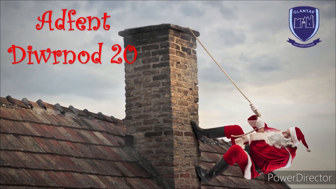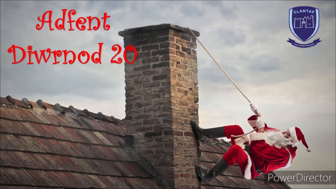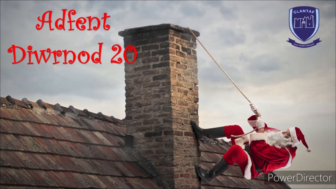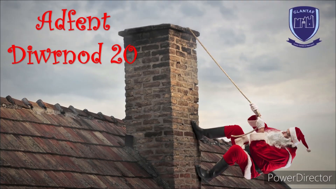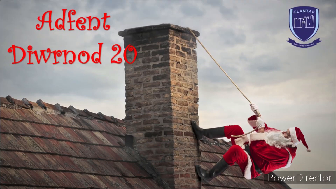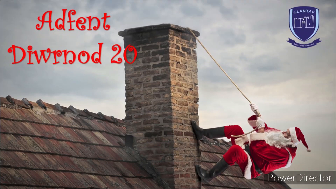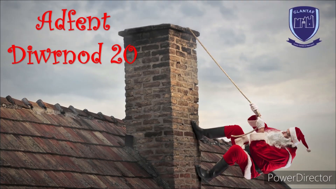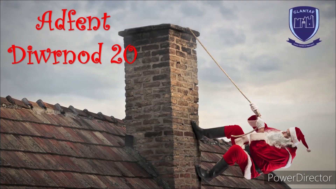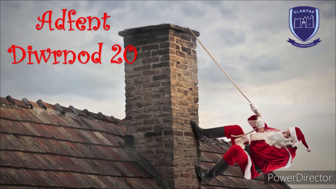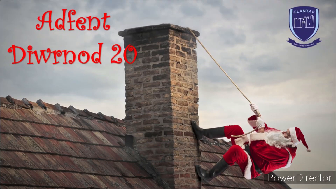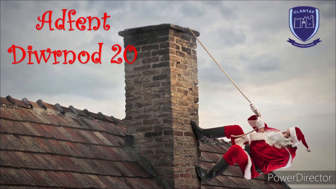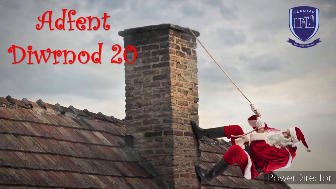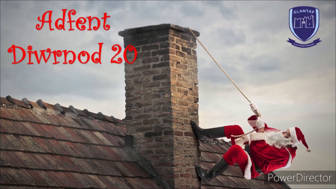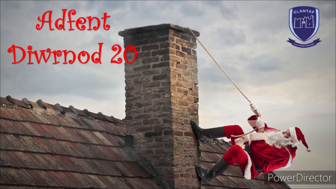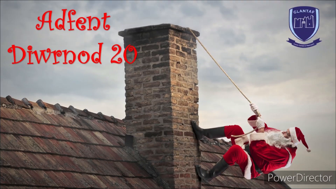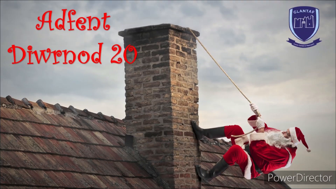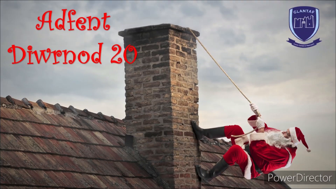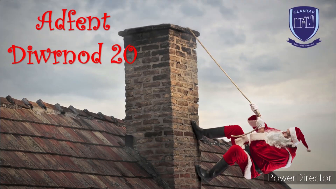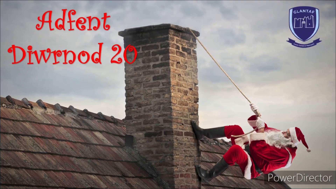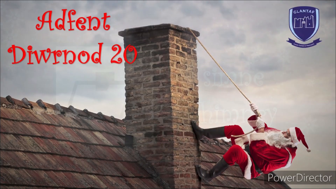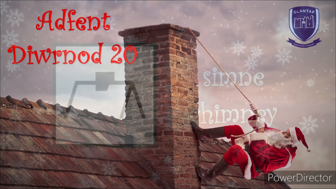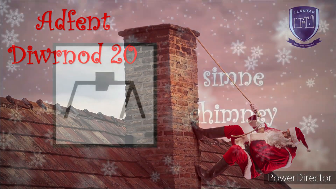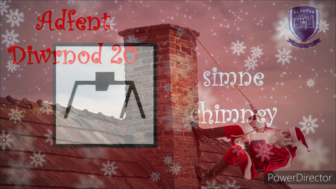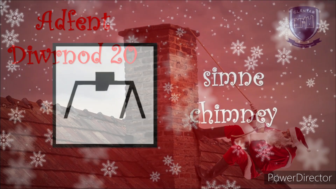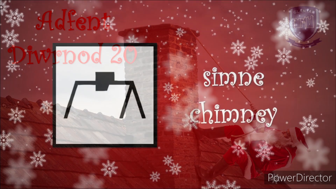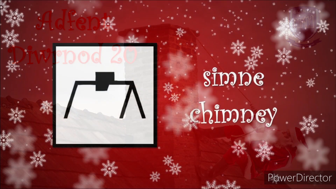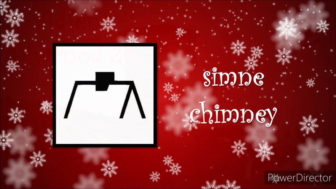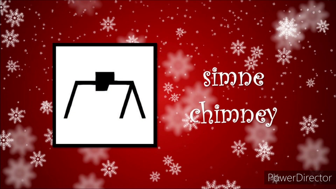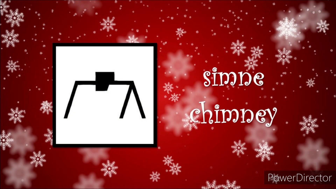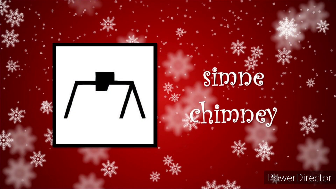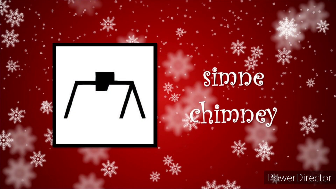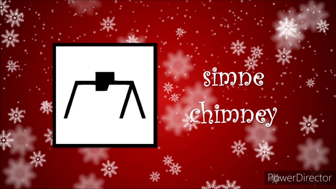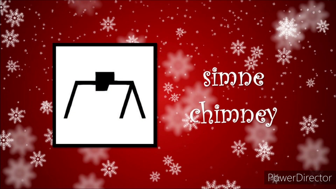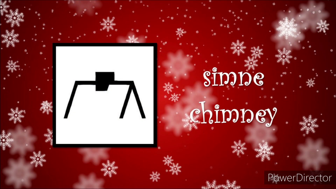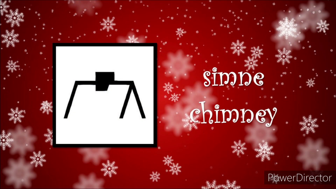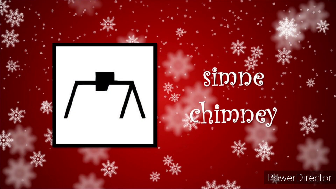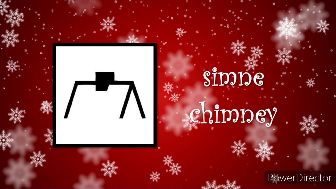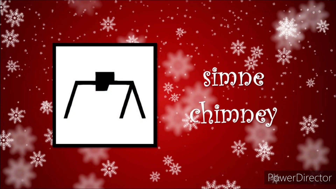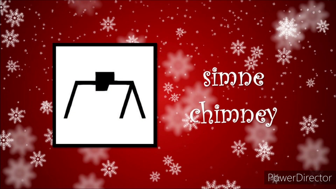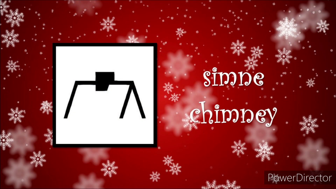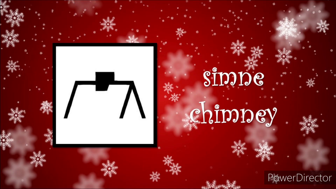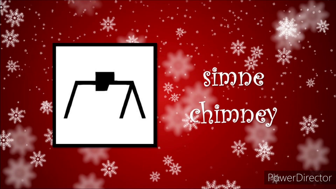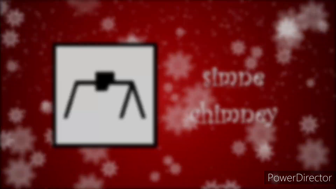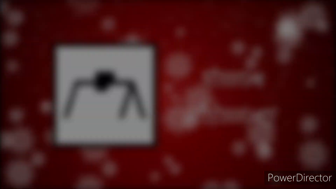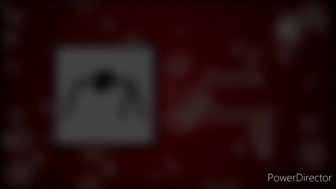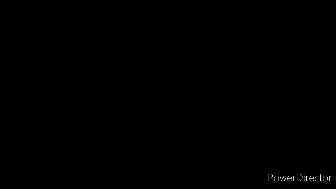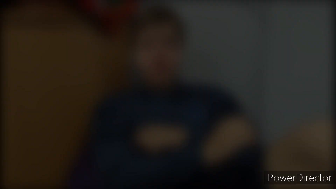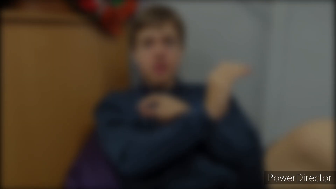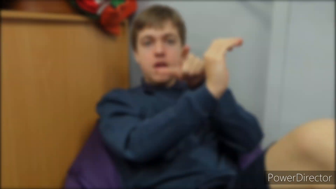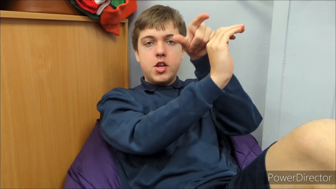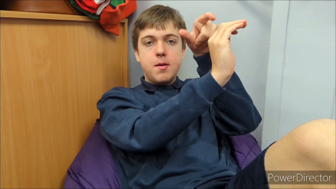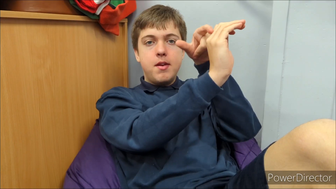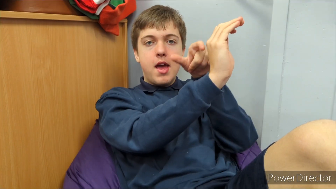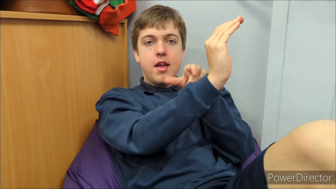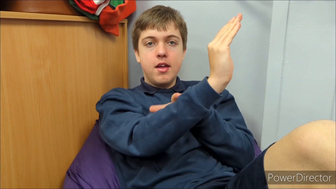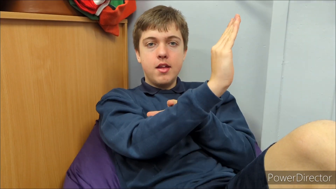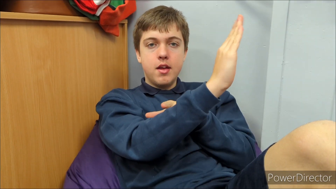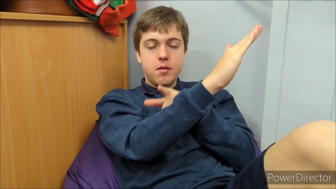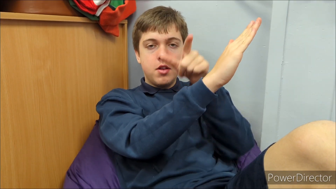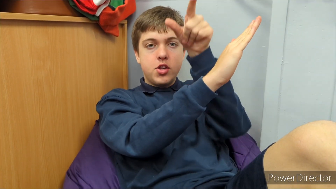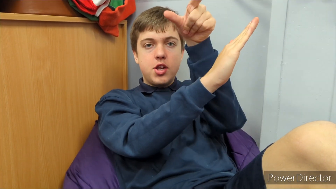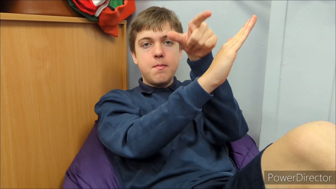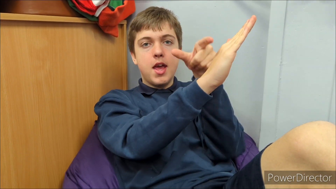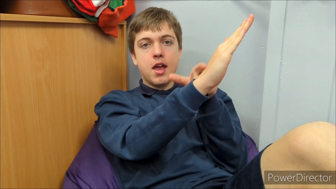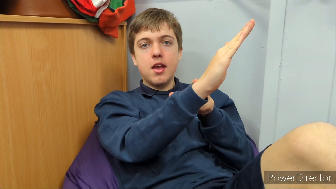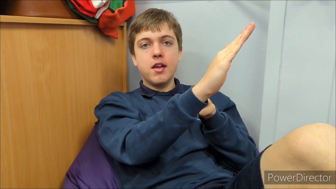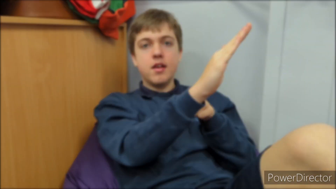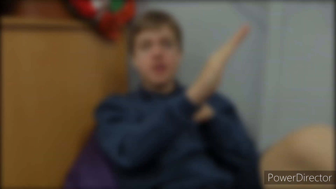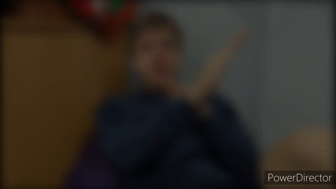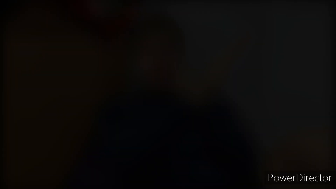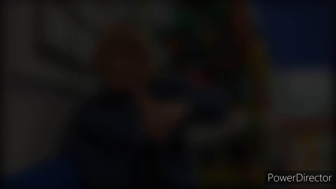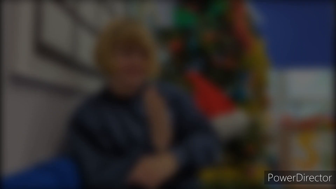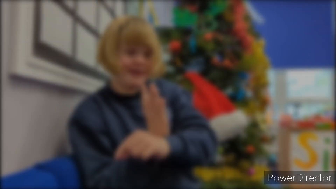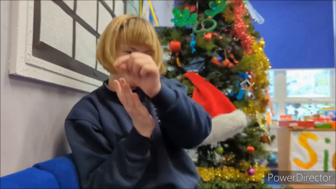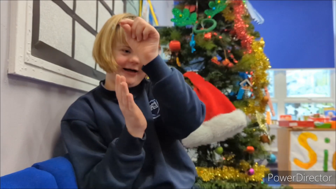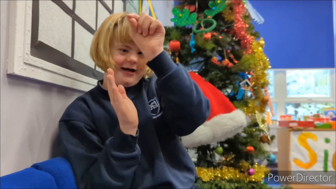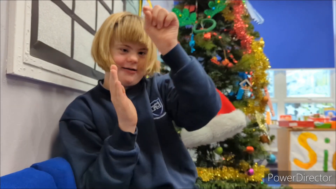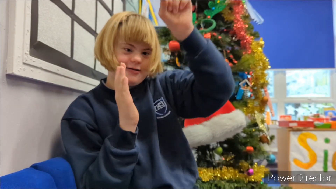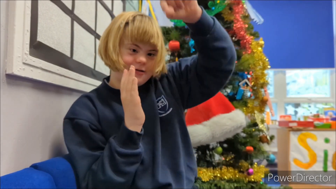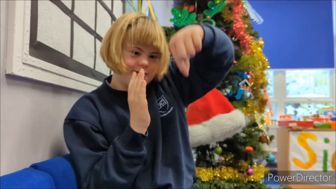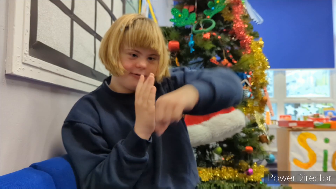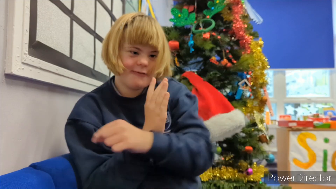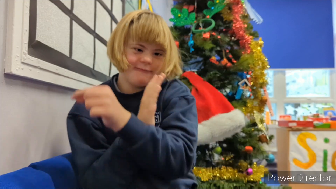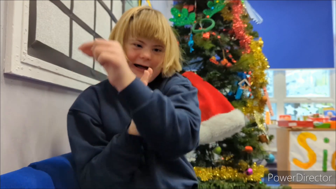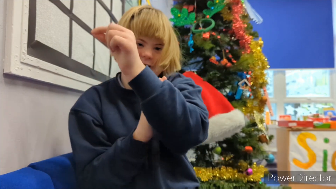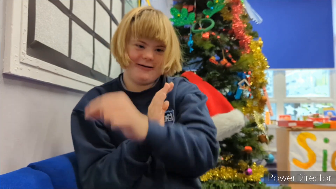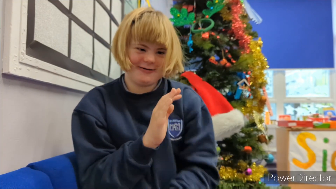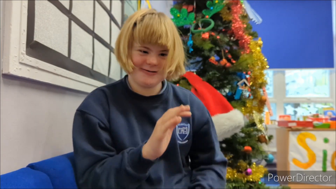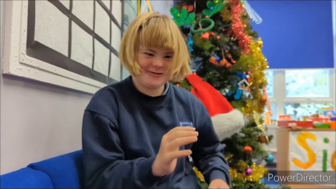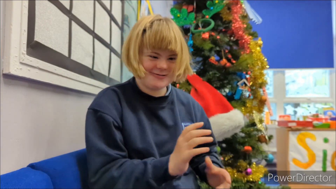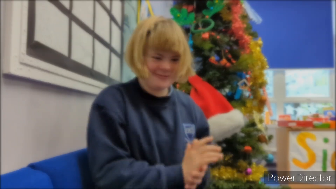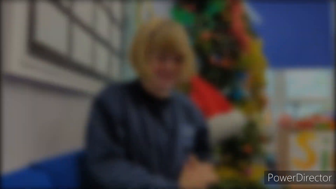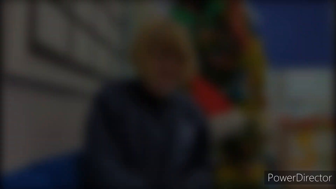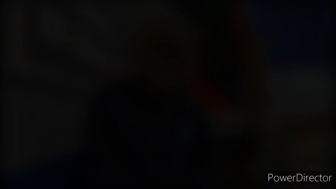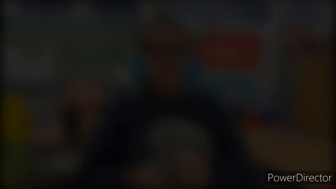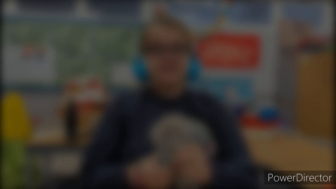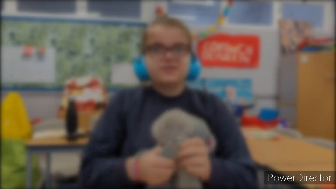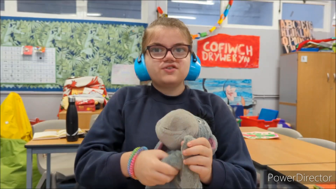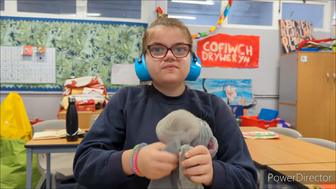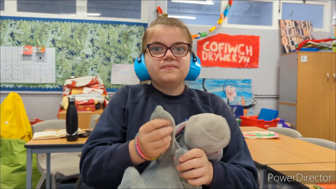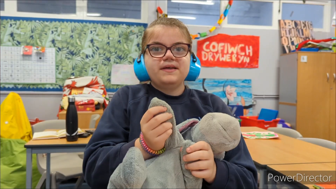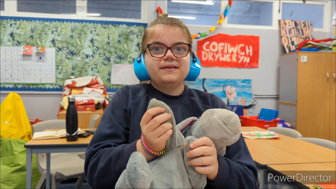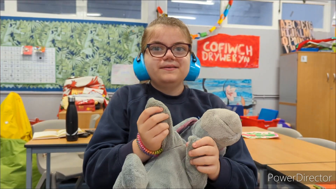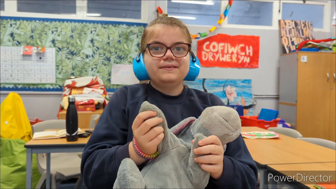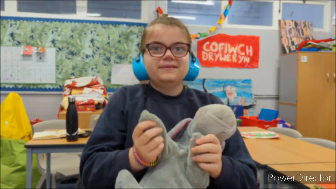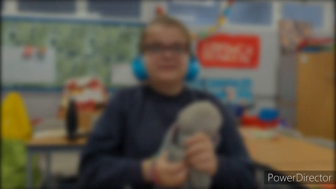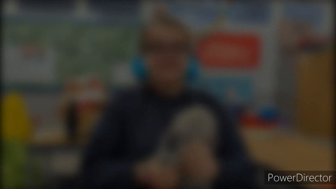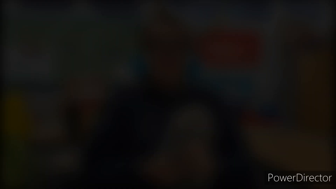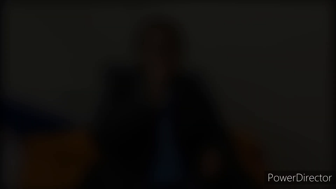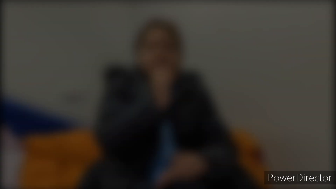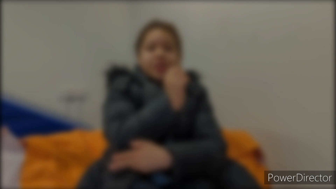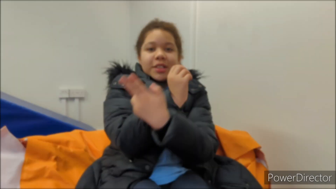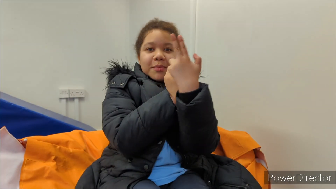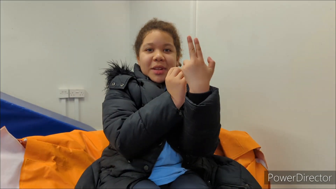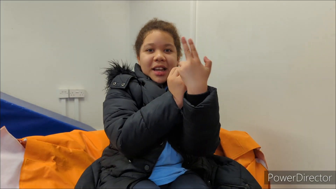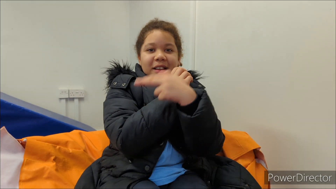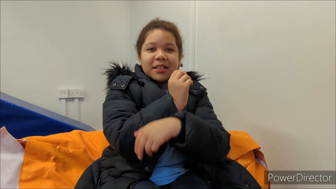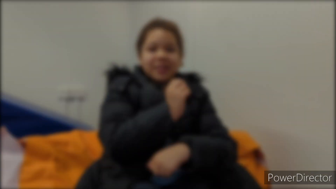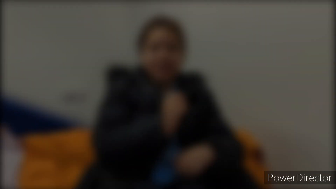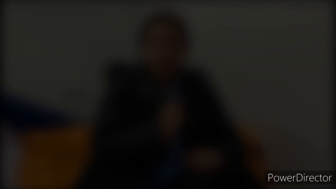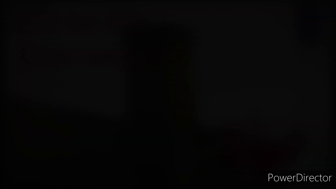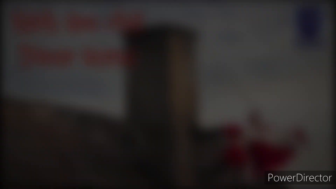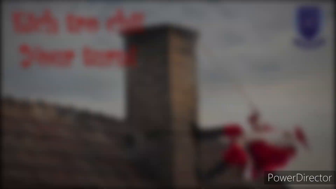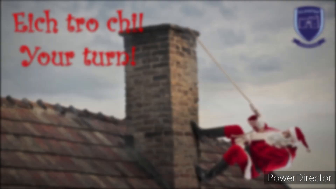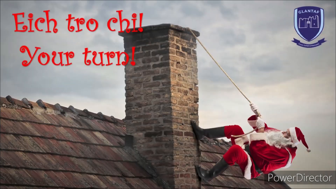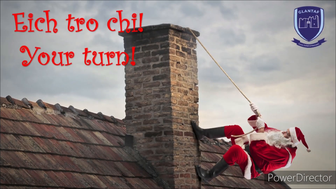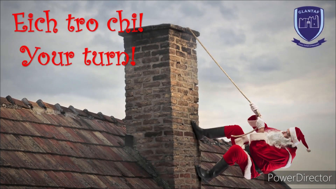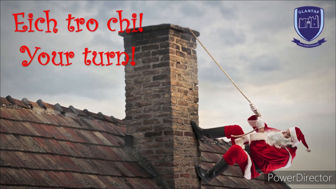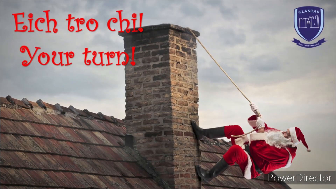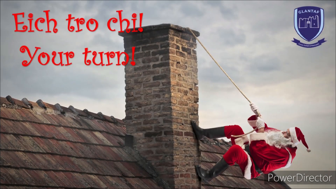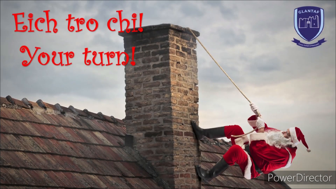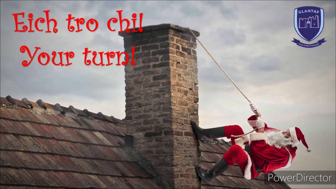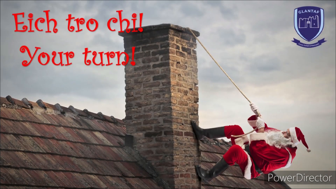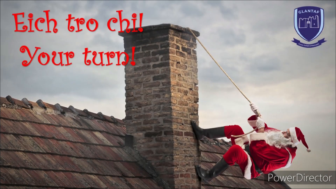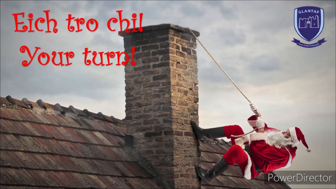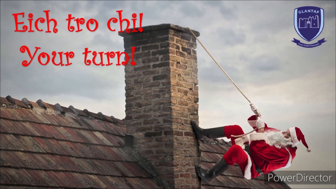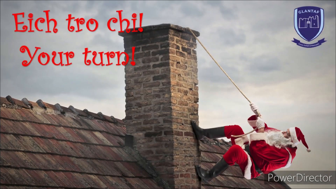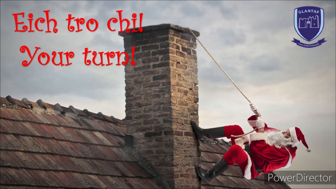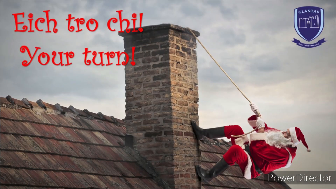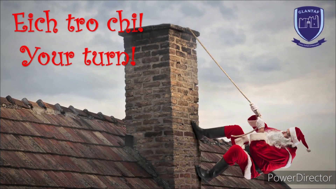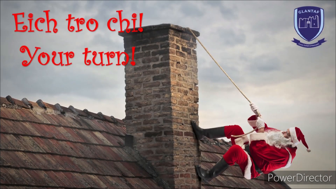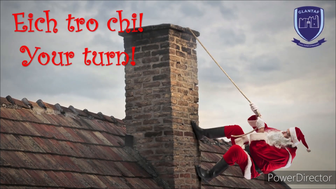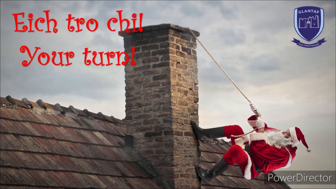Chimney